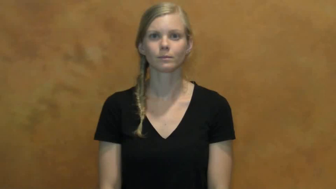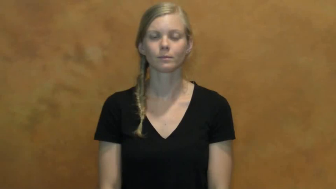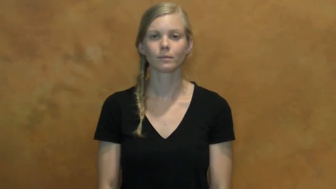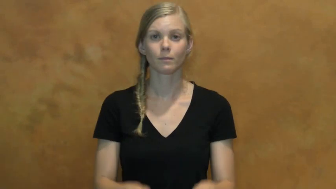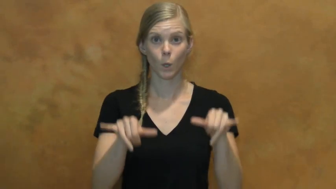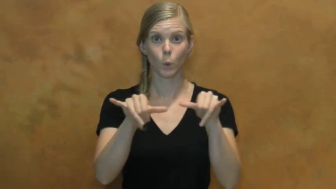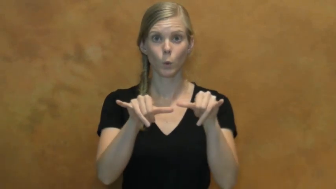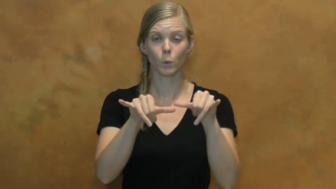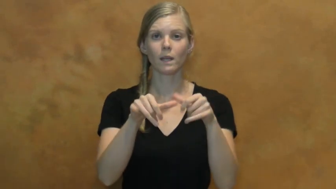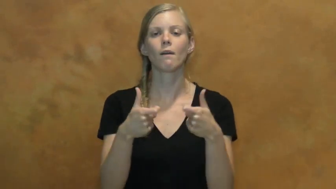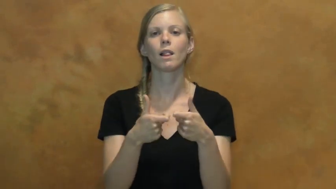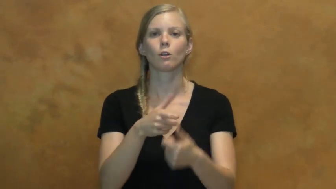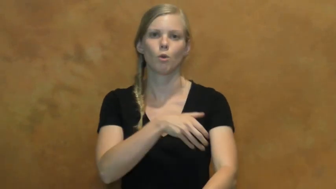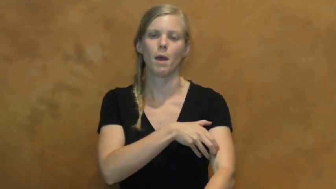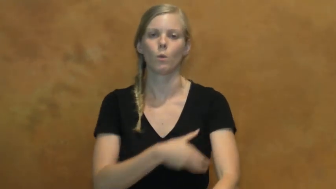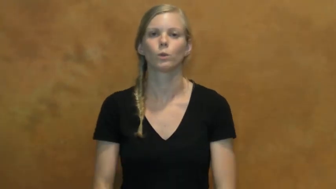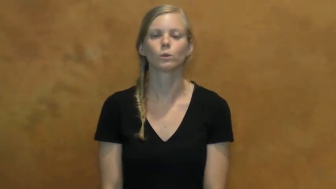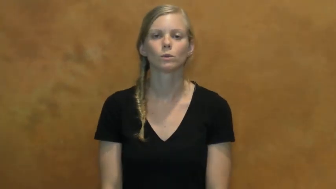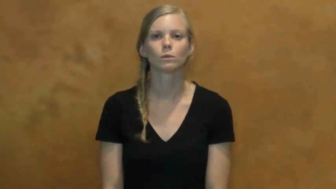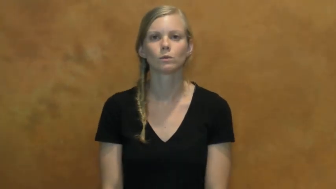watt